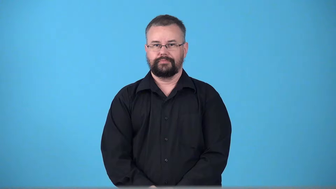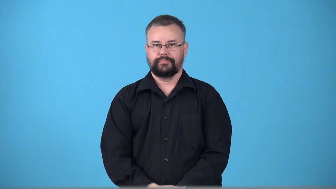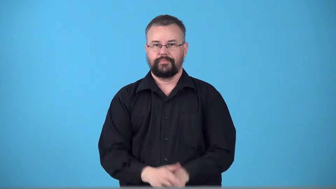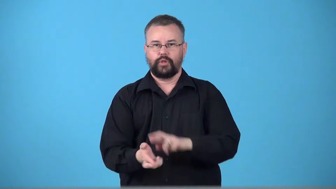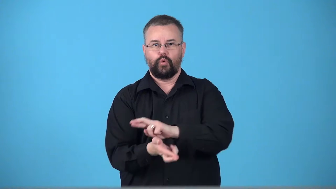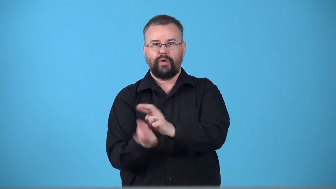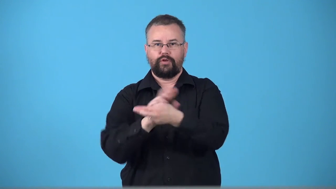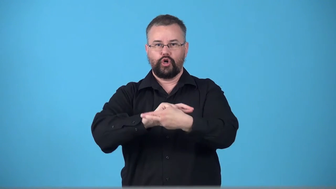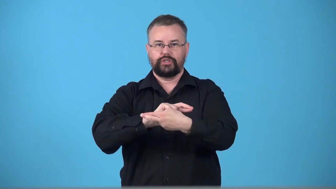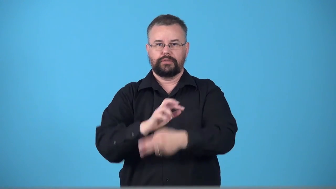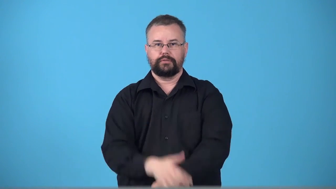turnabout